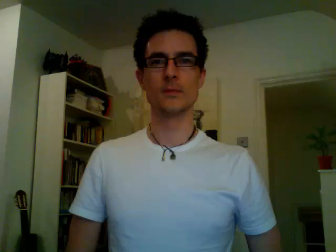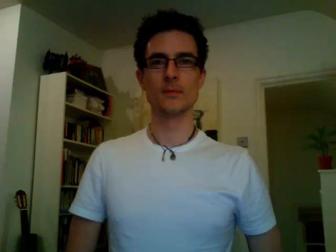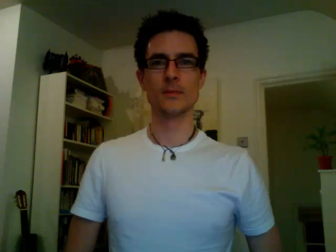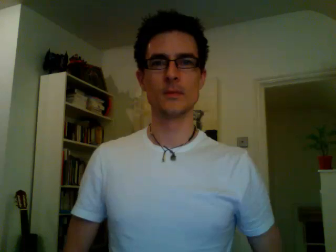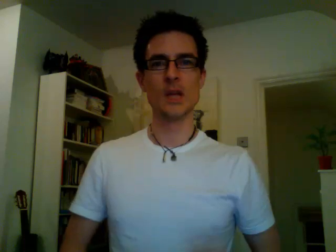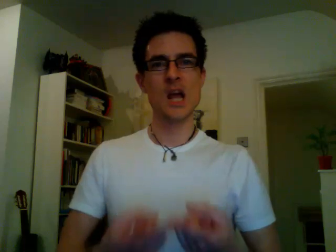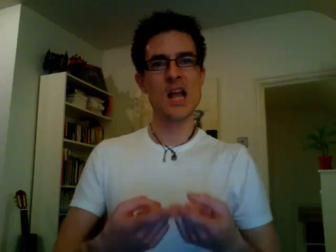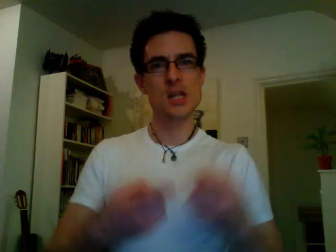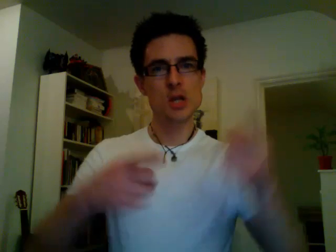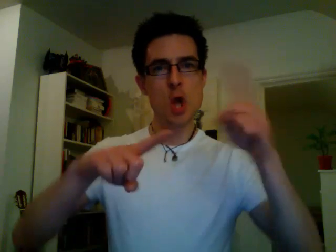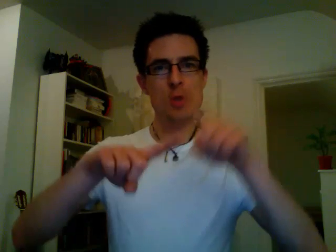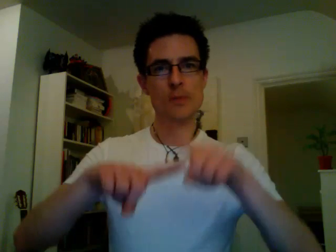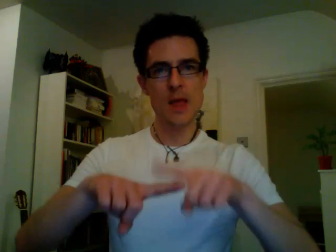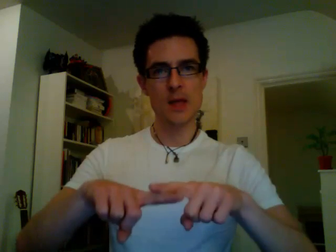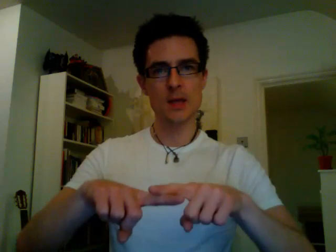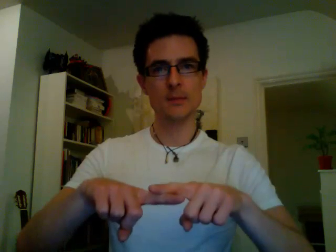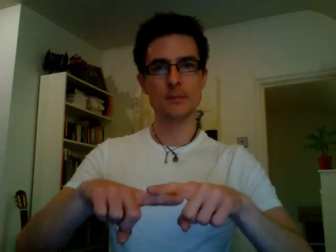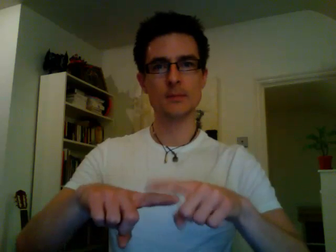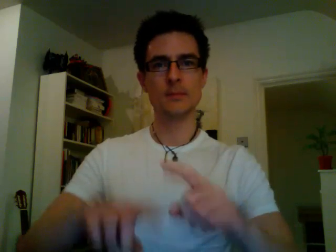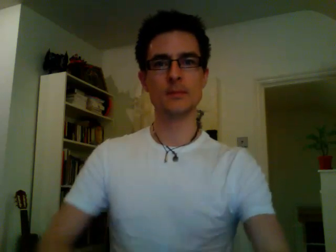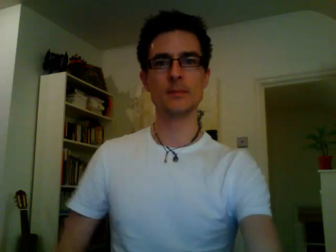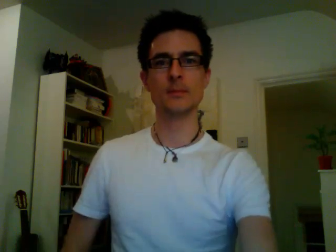excuse me